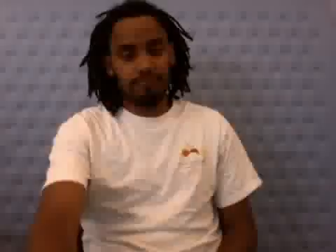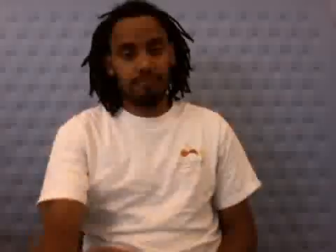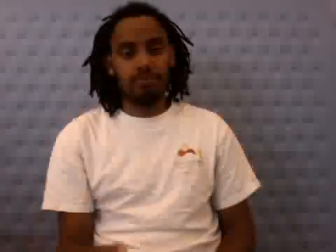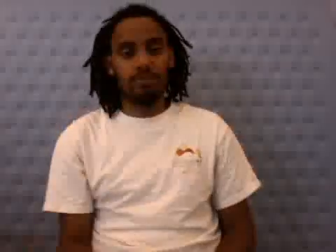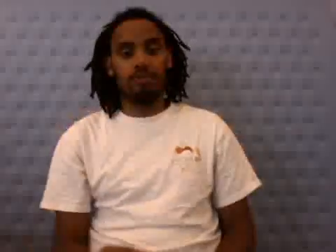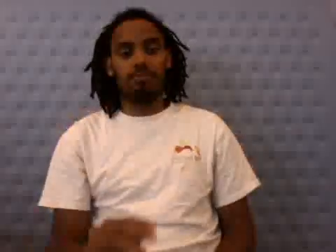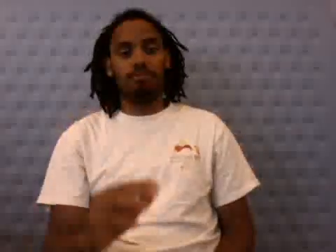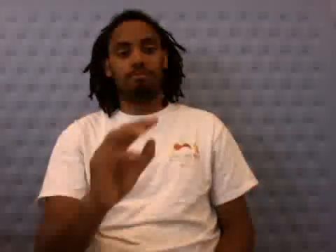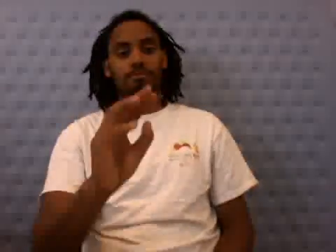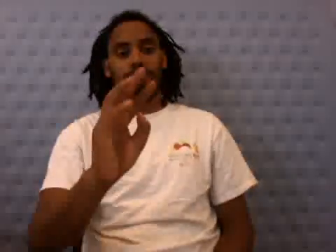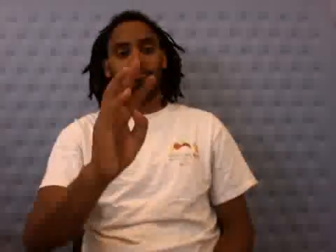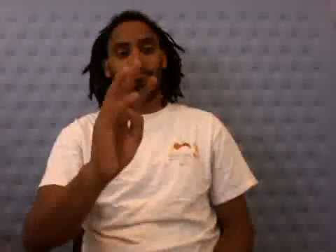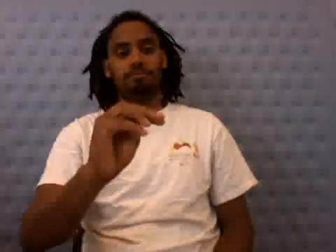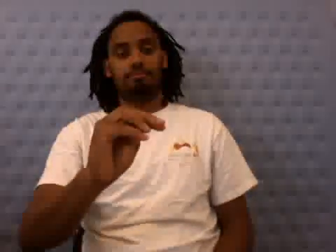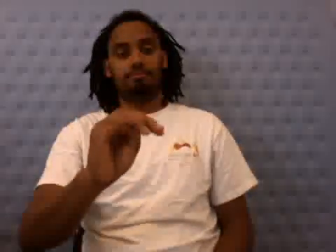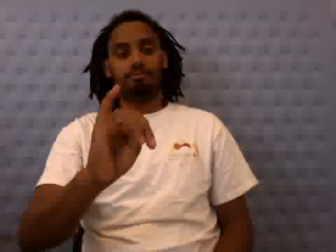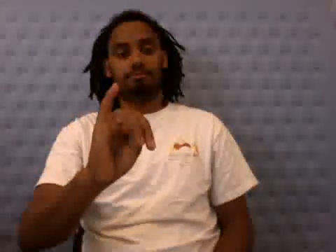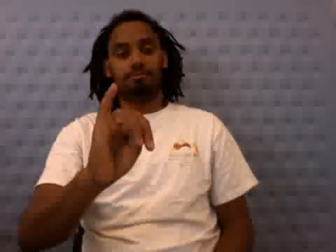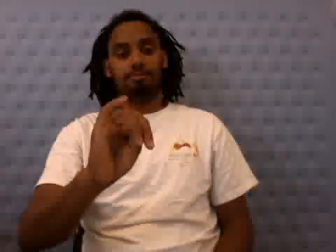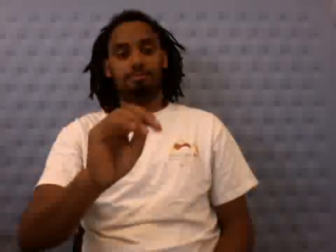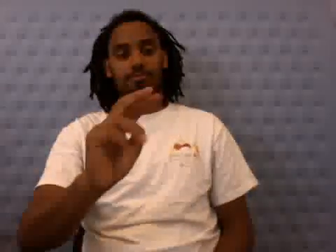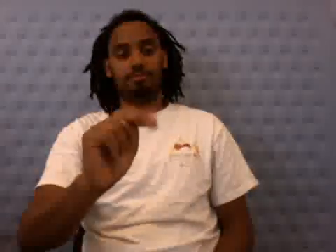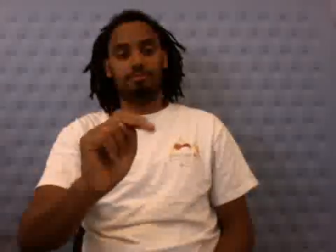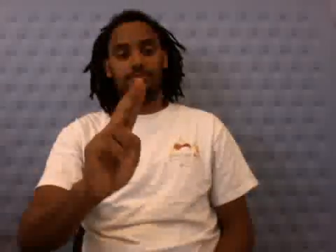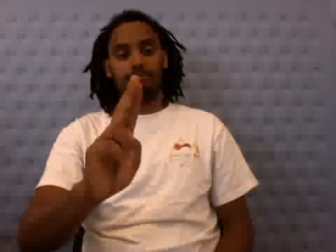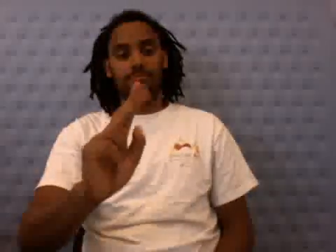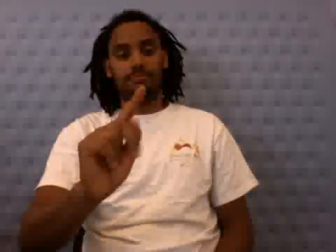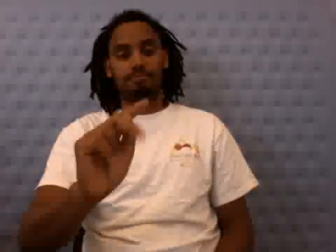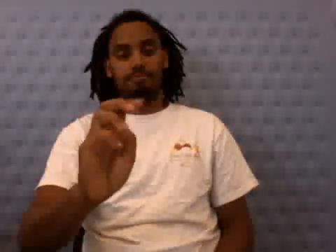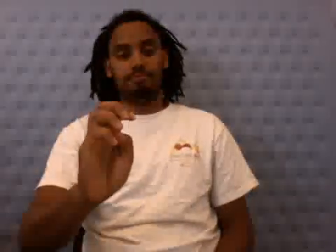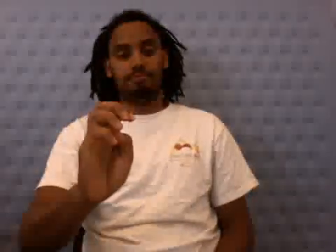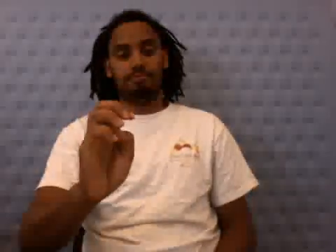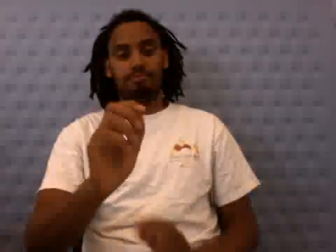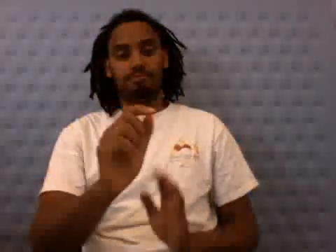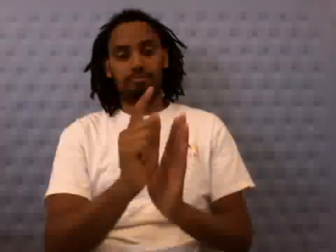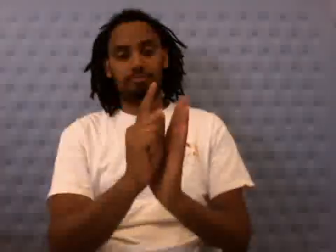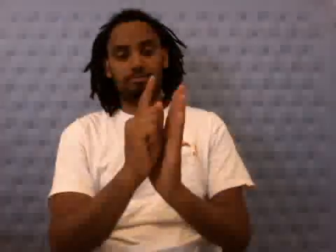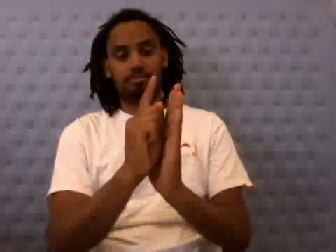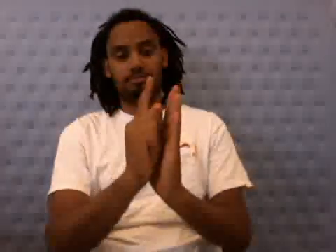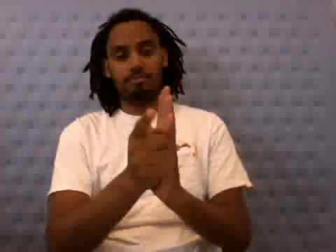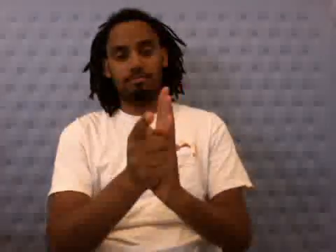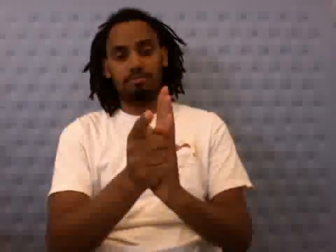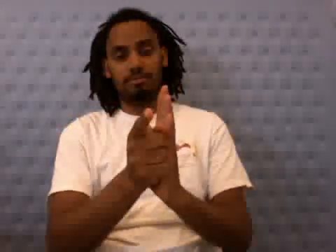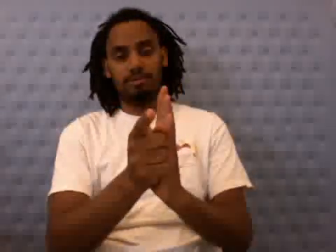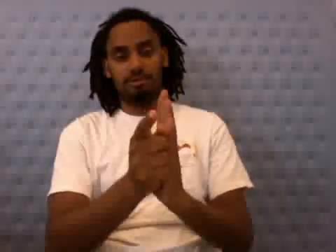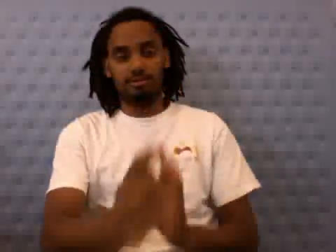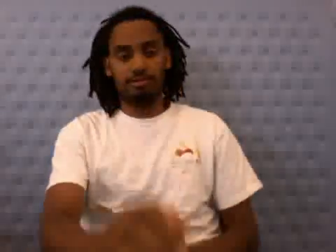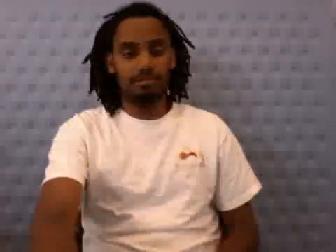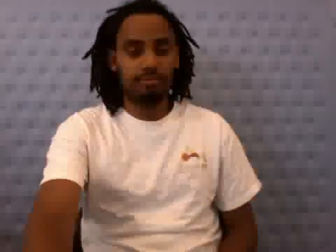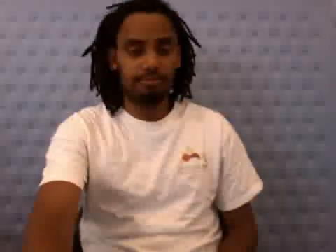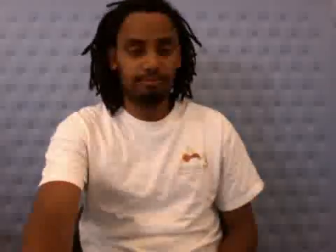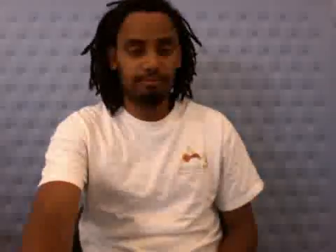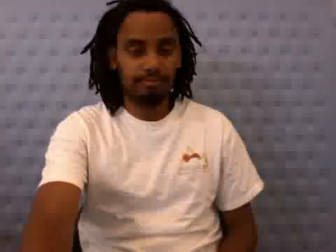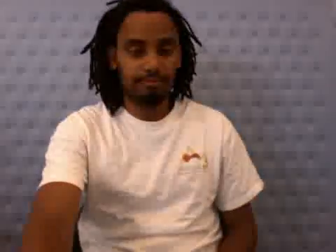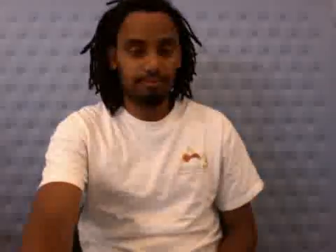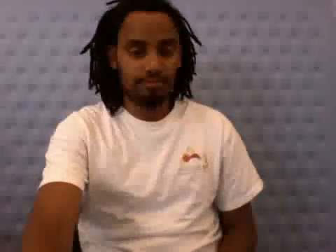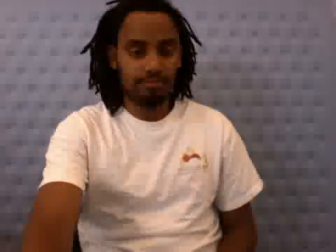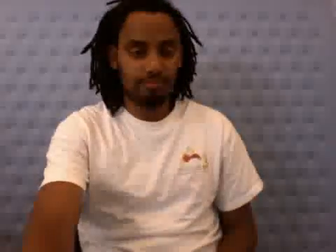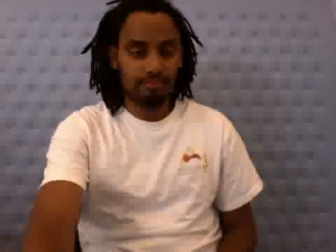minute